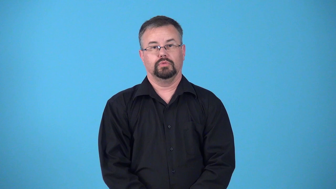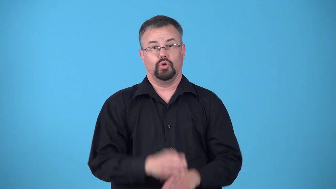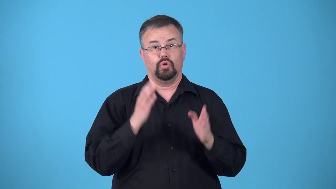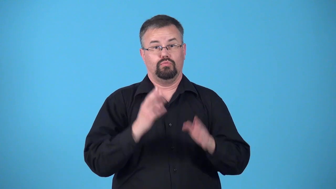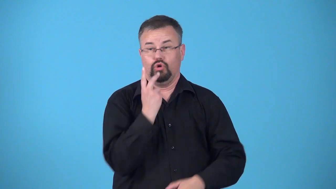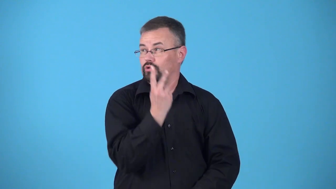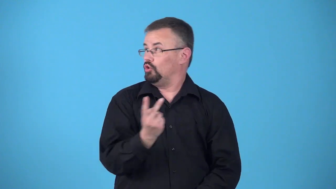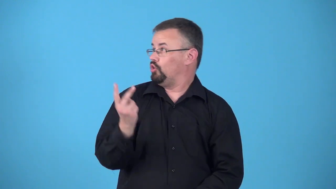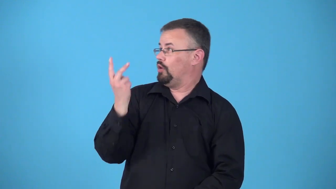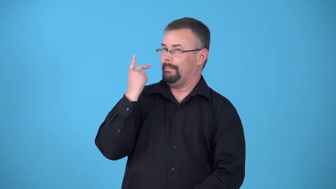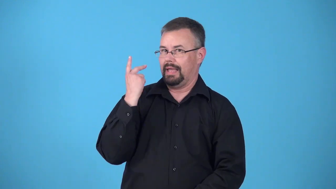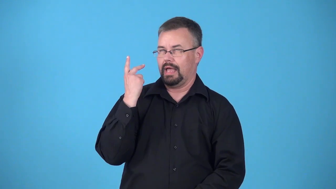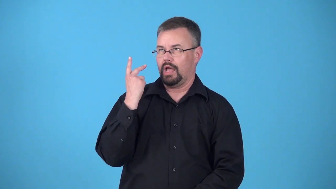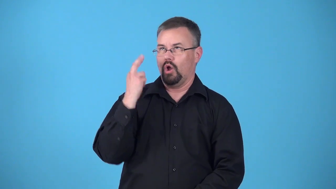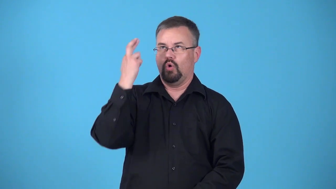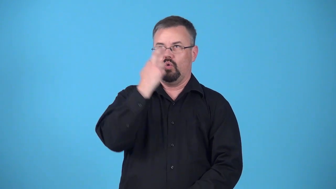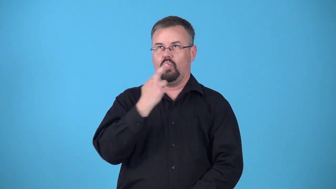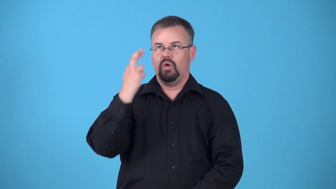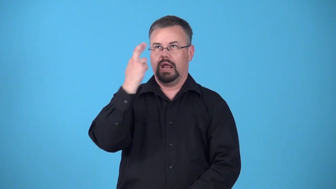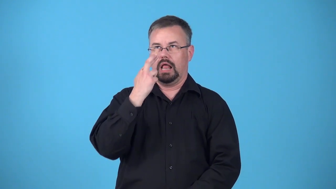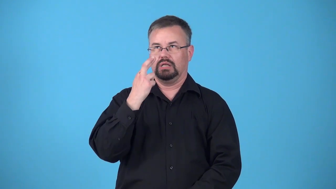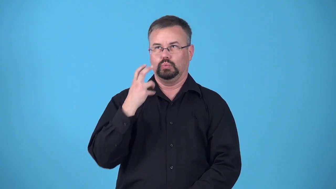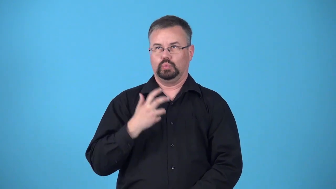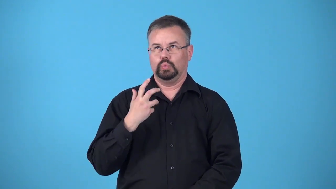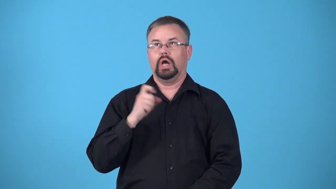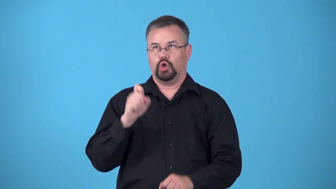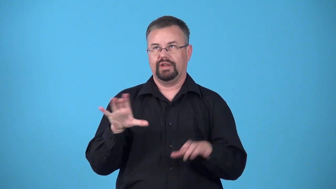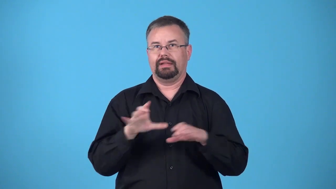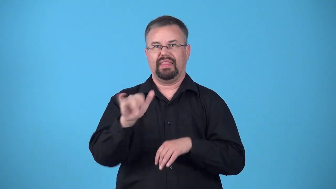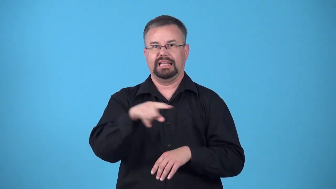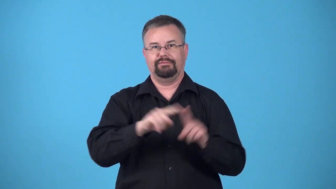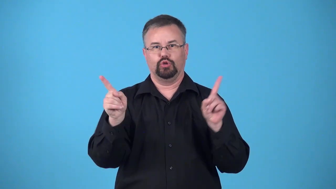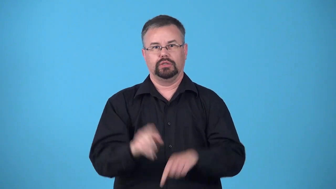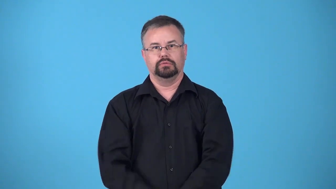monday morning quarterback